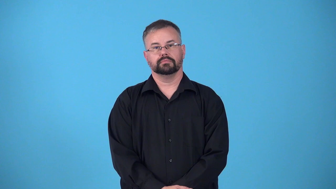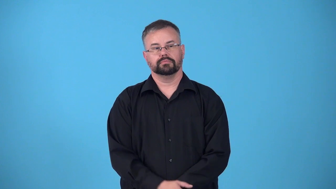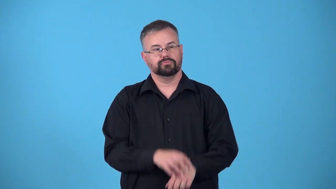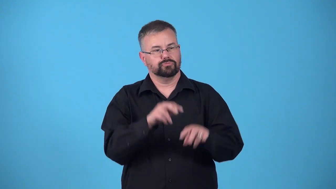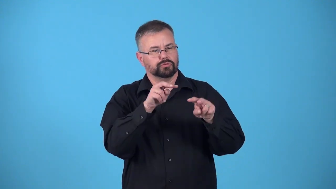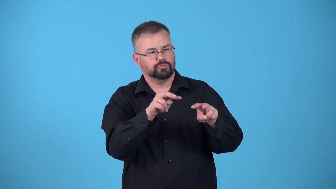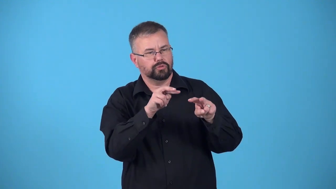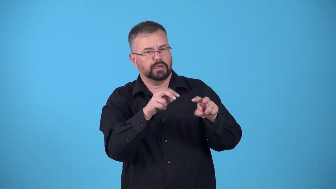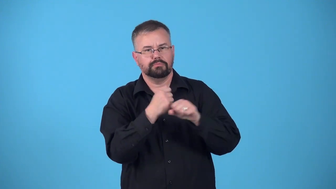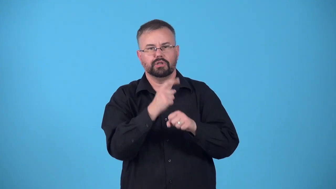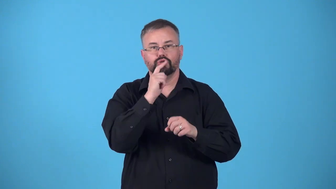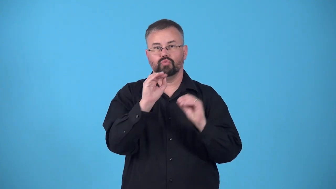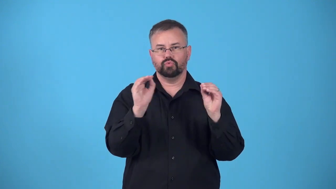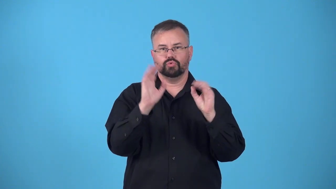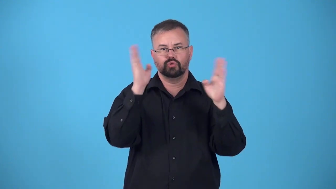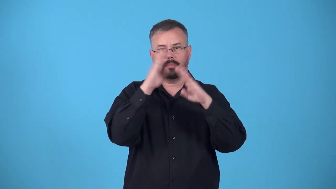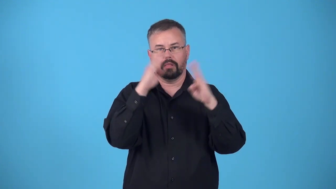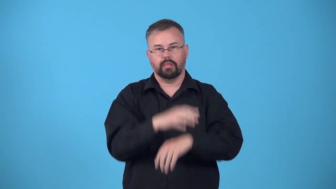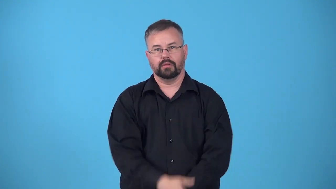watch over